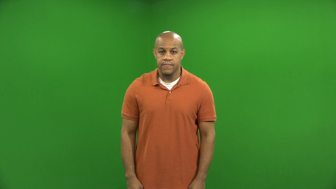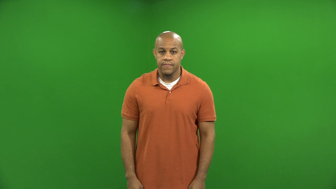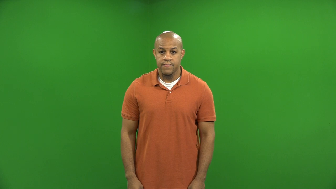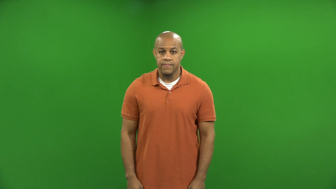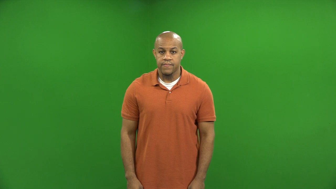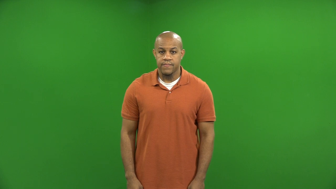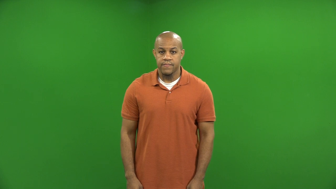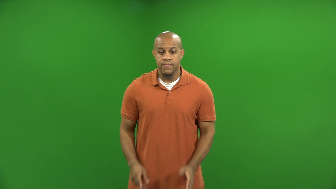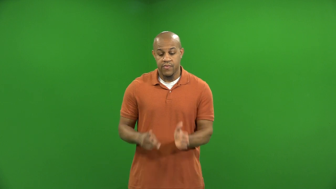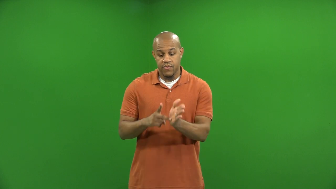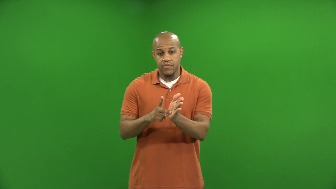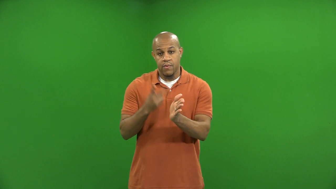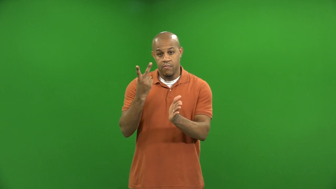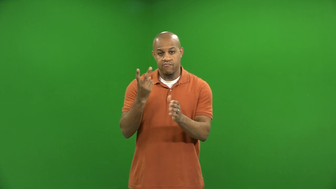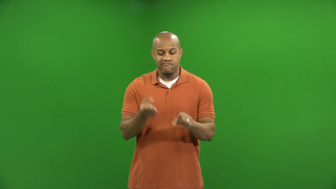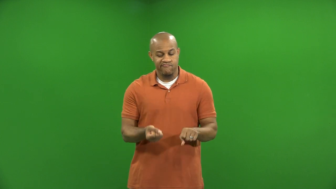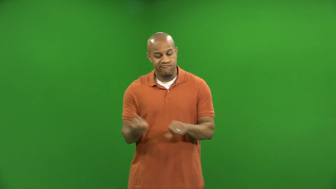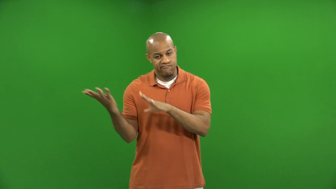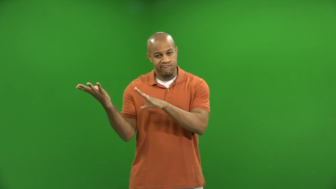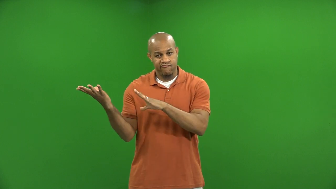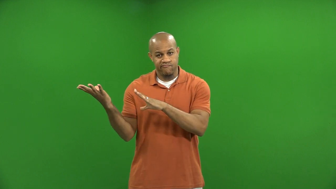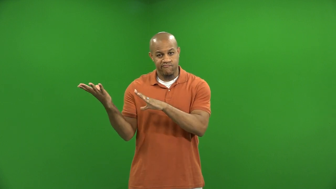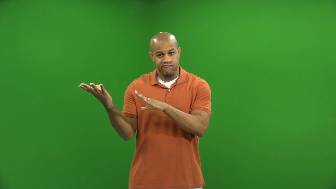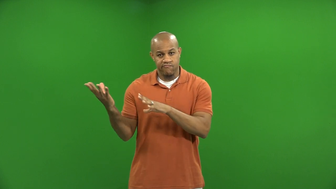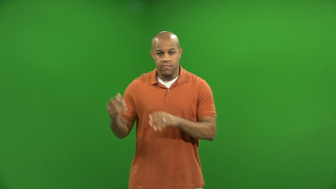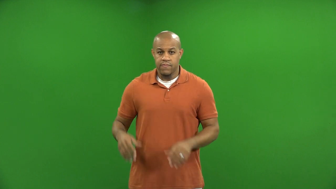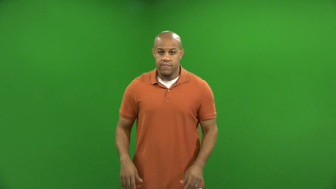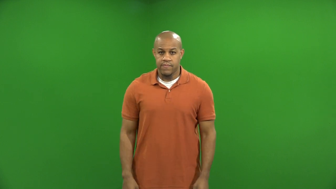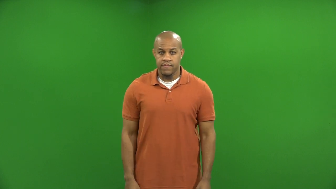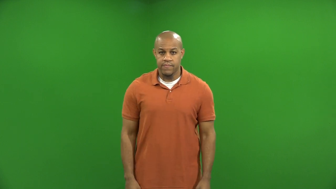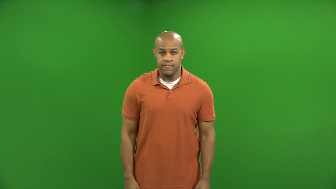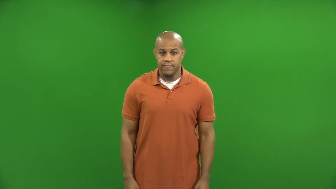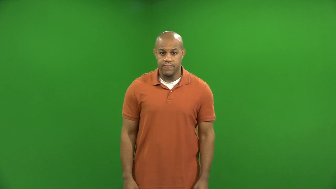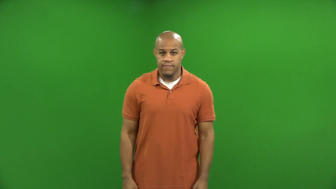Double elimination